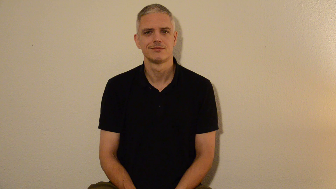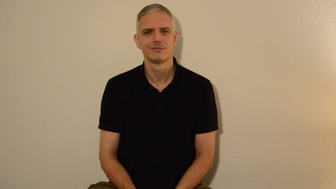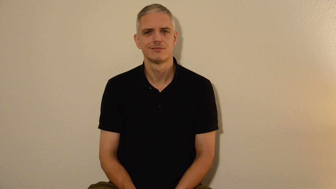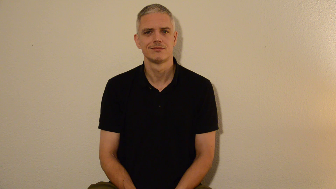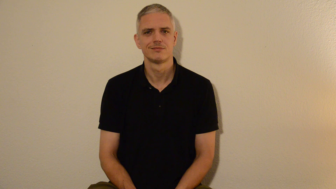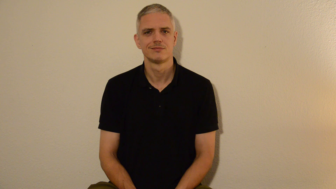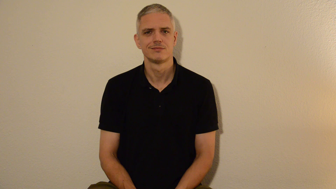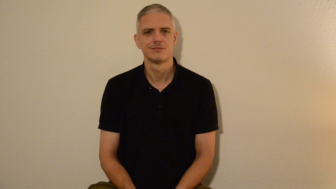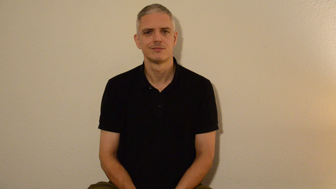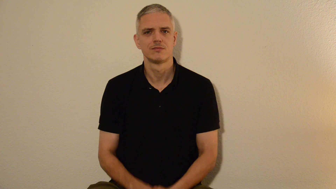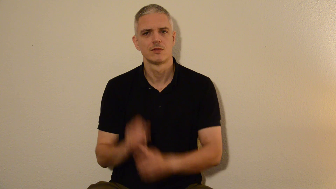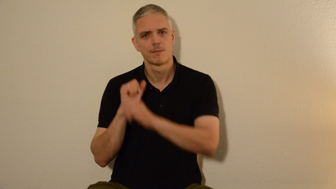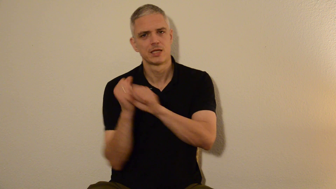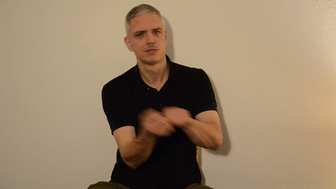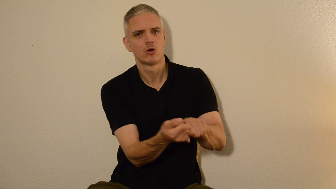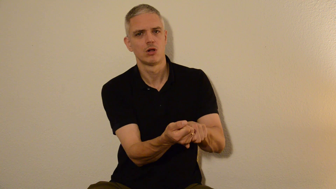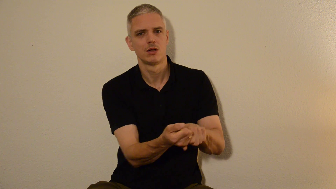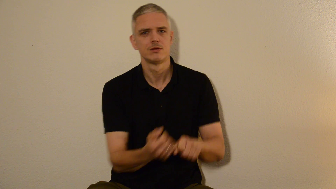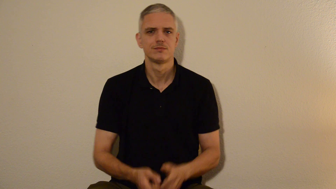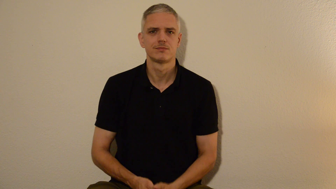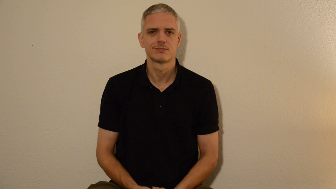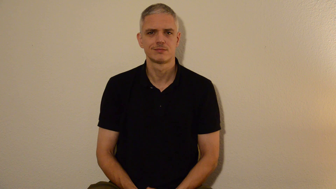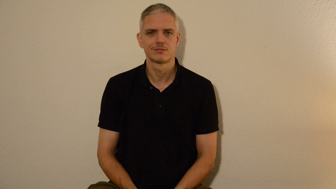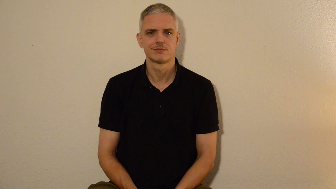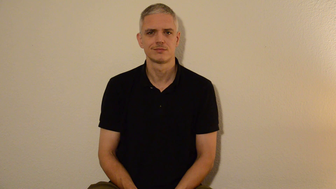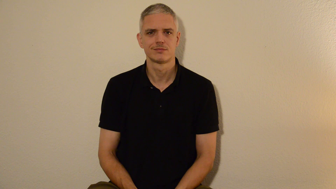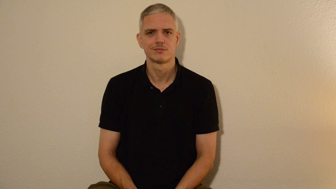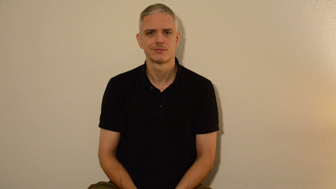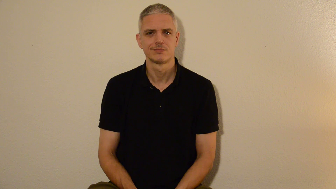baseball